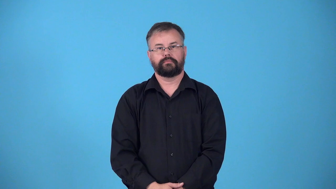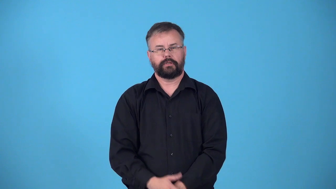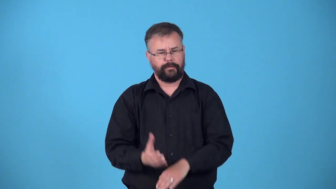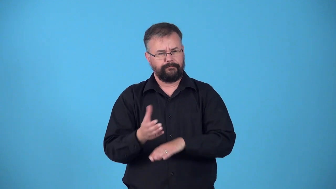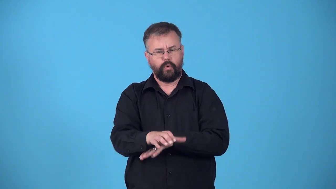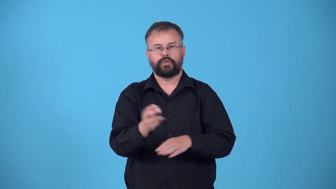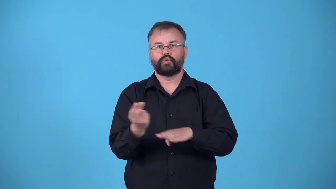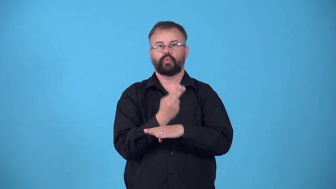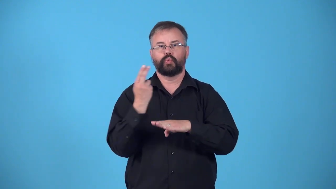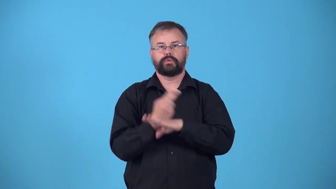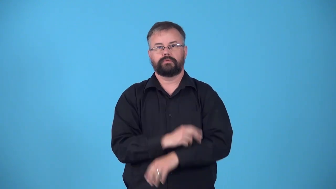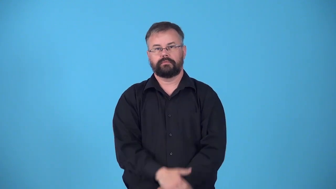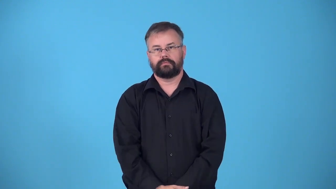press into use